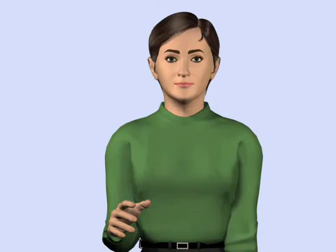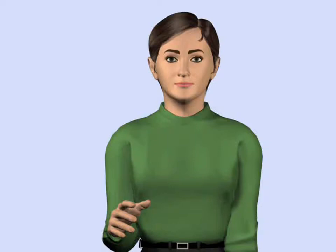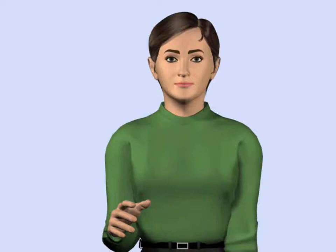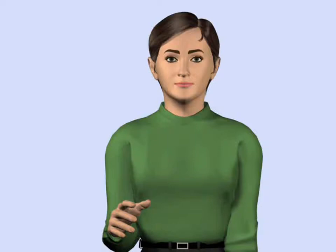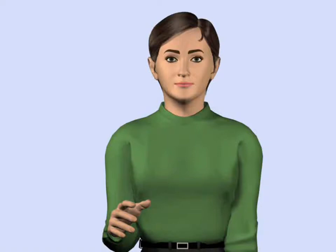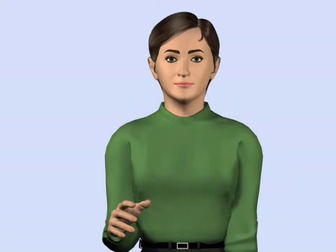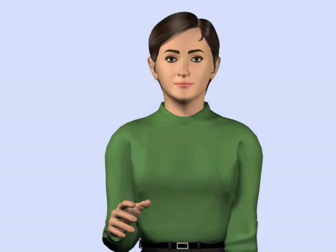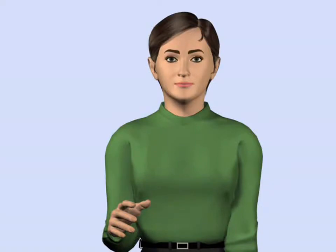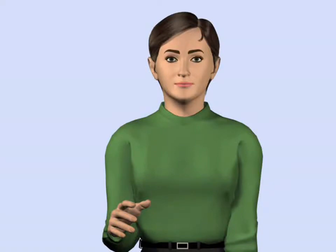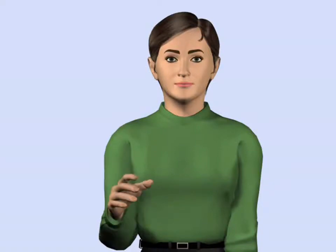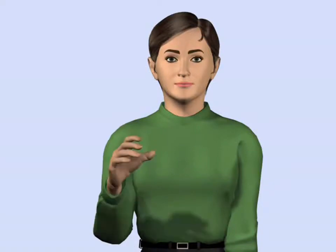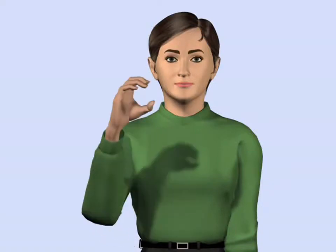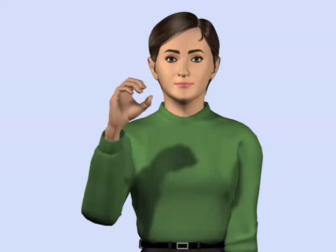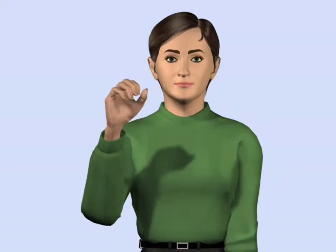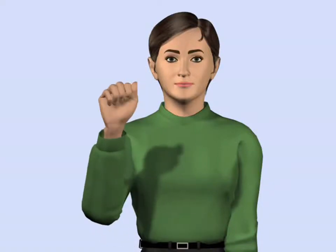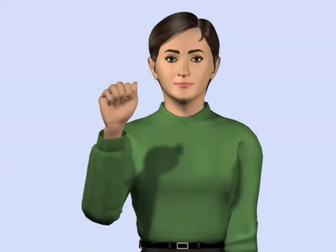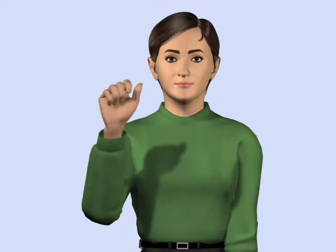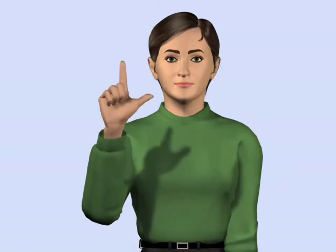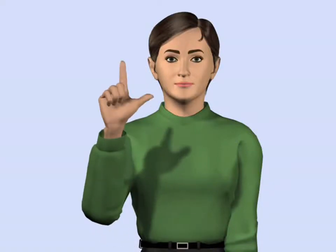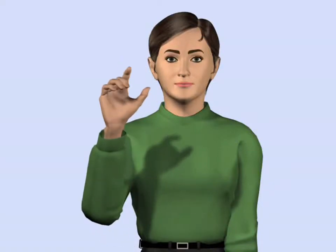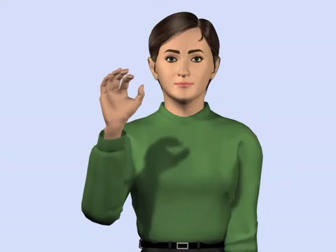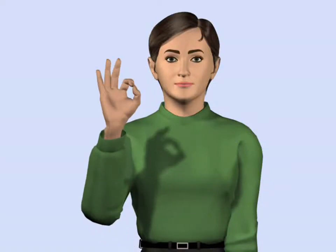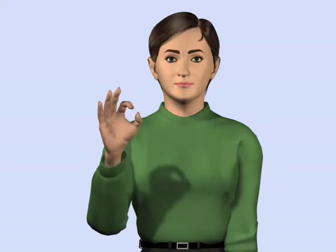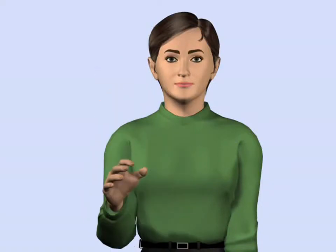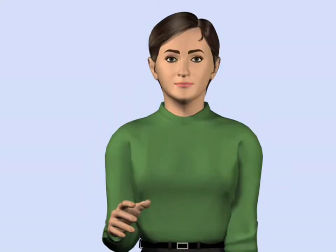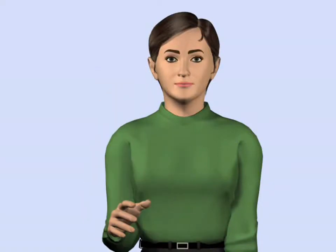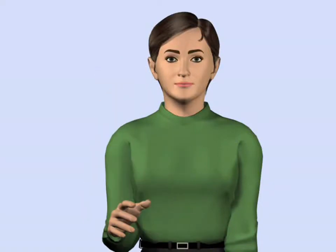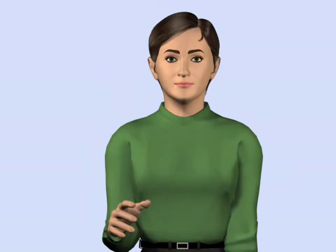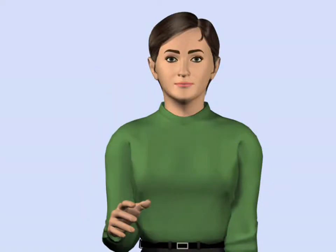calf